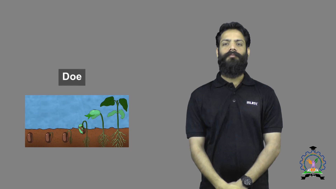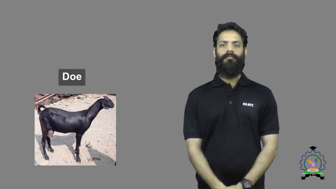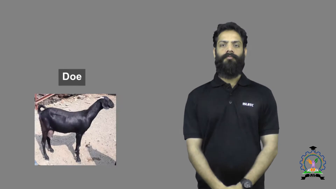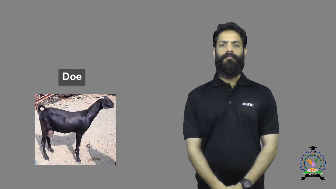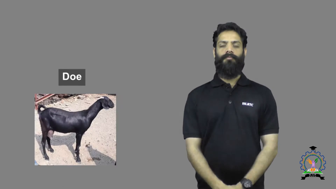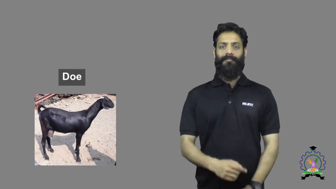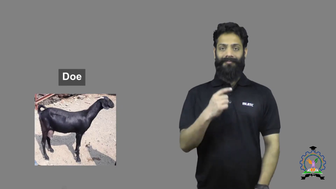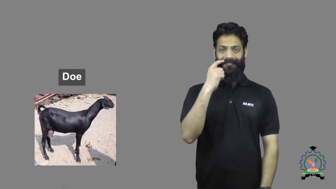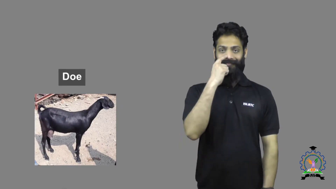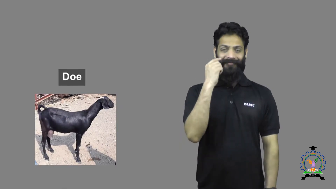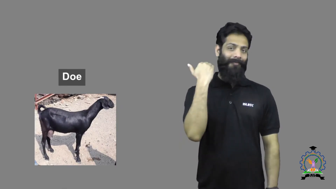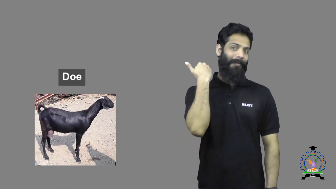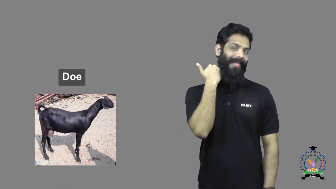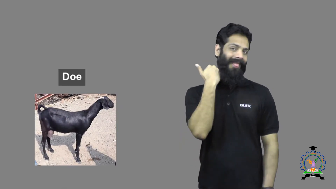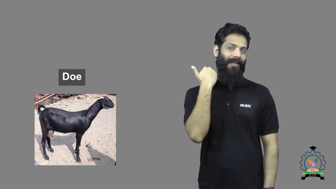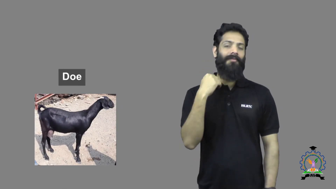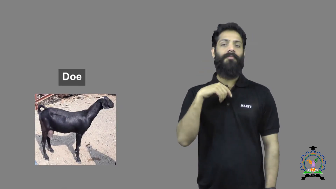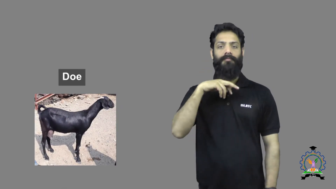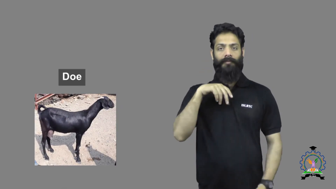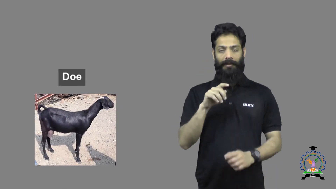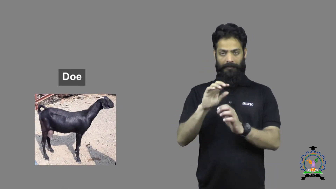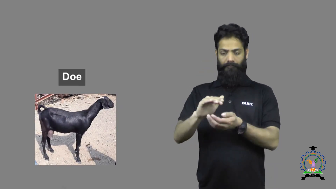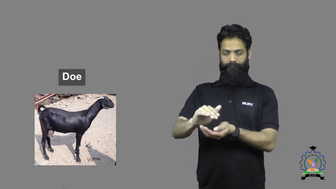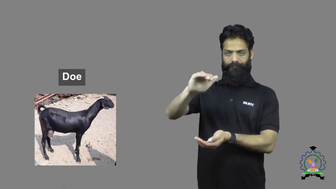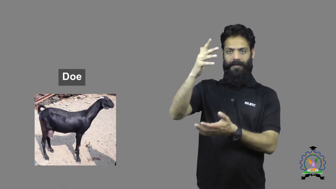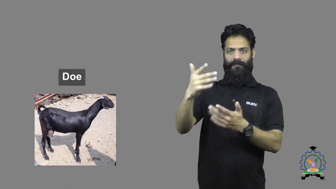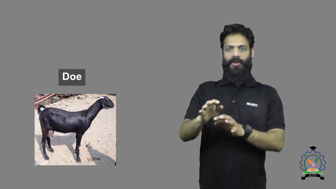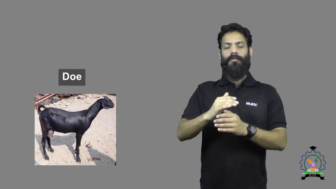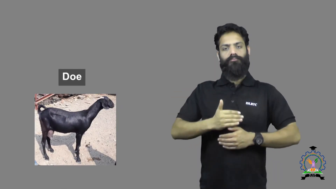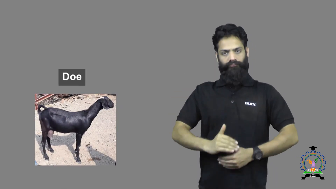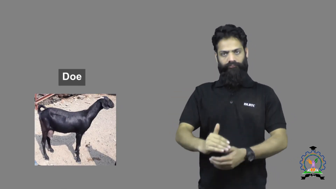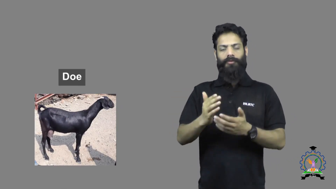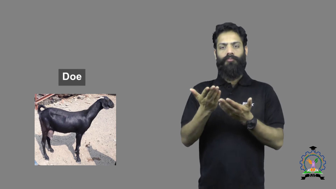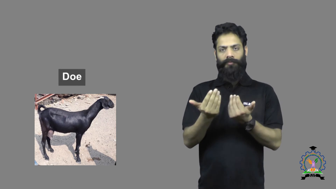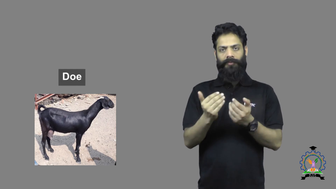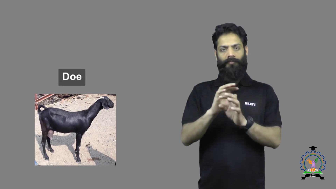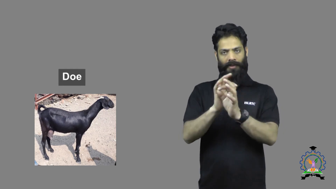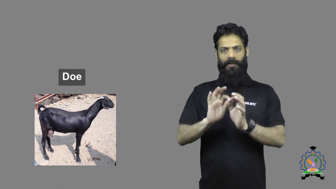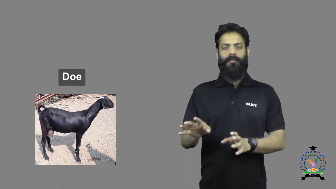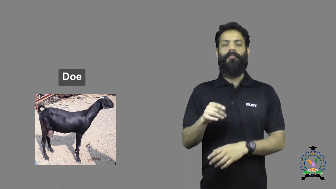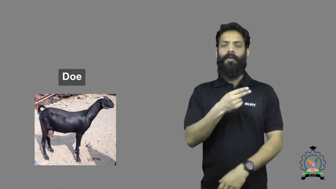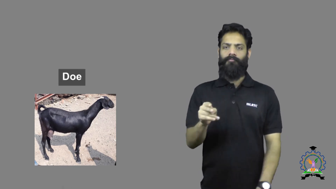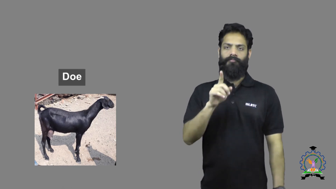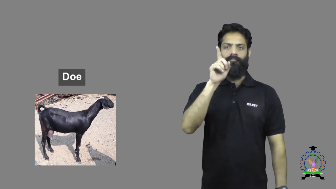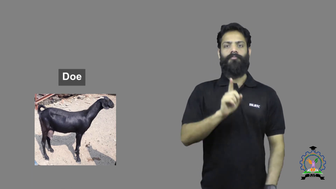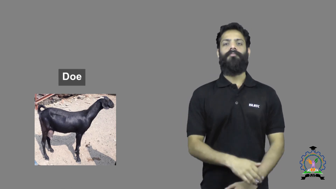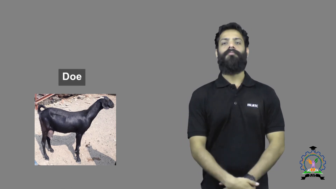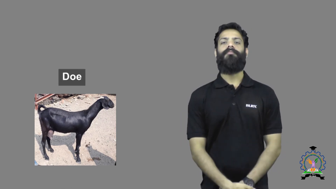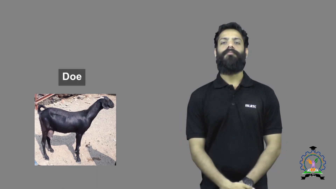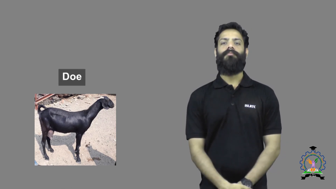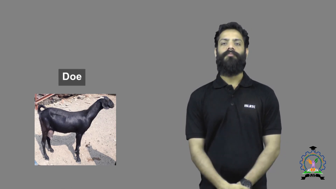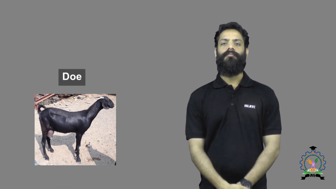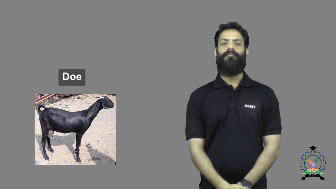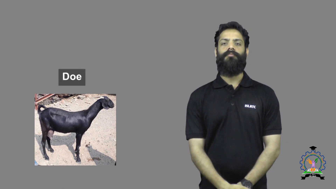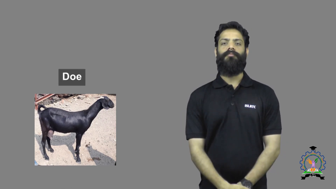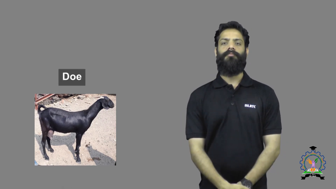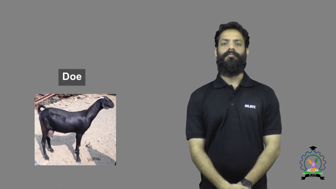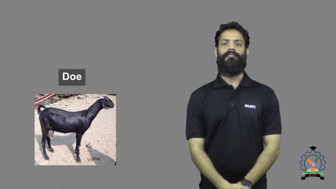Doe